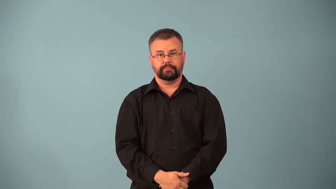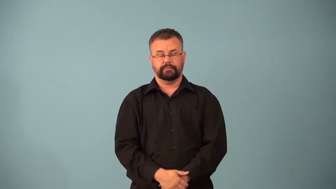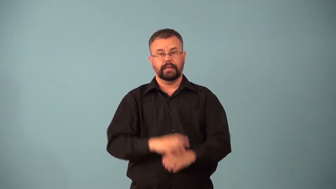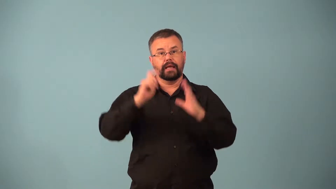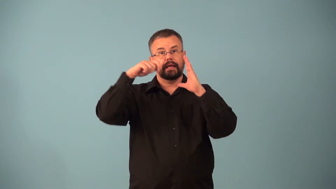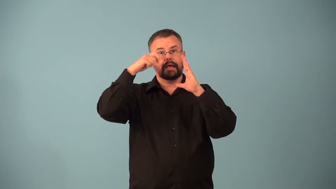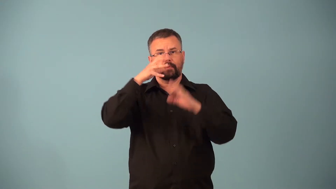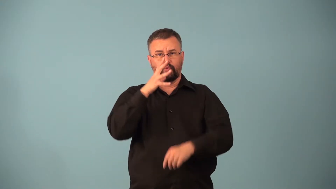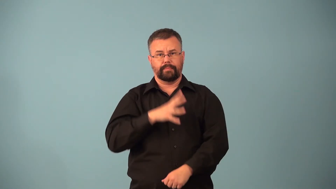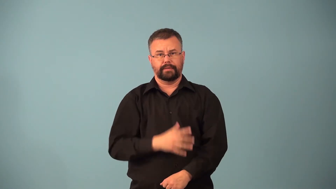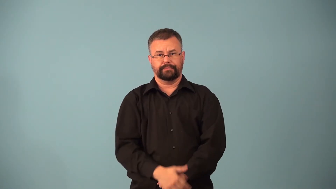camerawoman